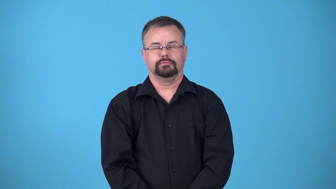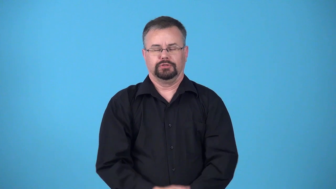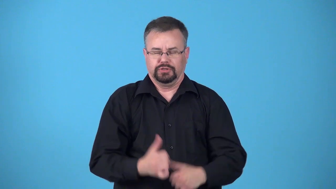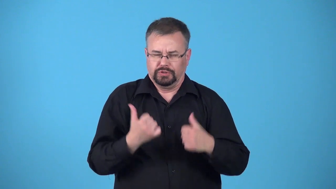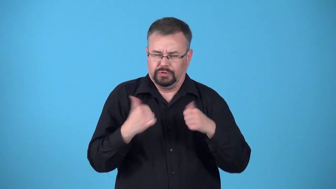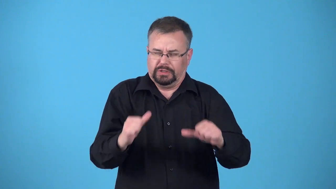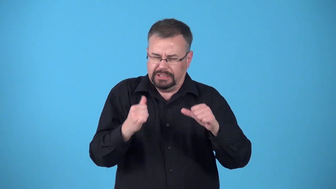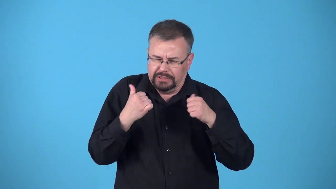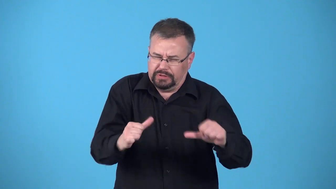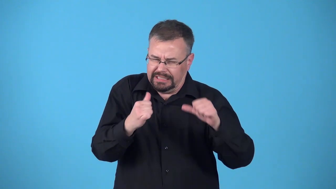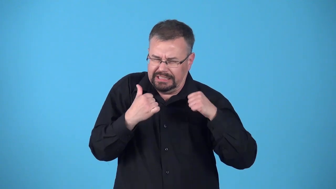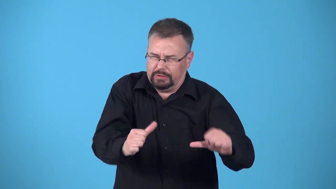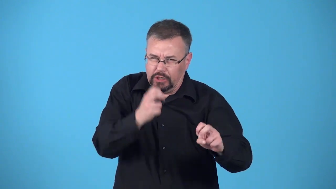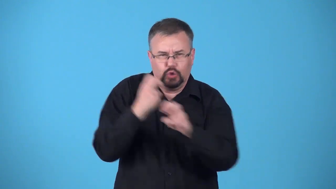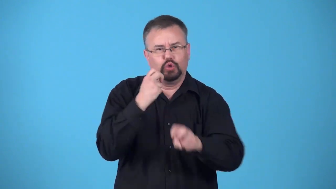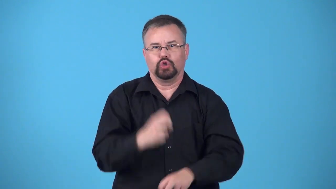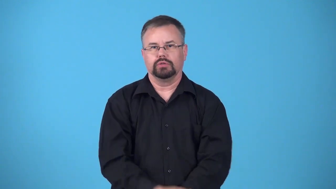with might and main